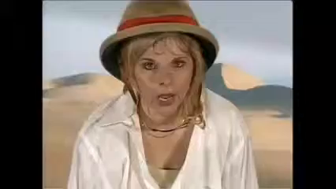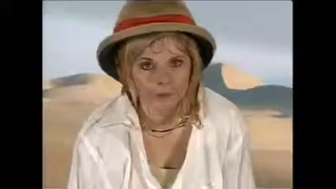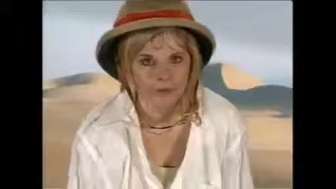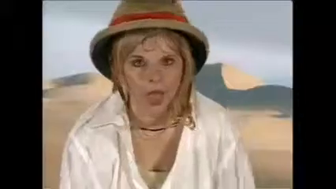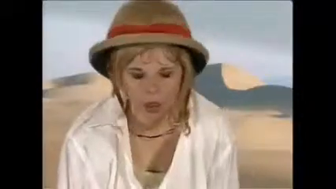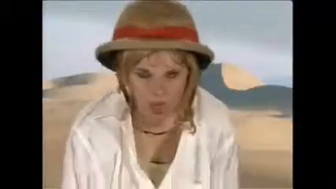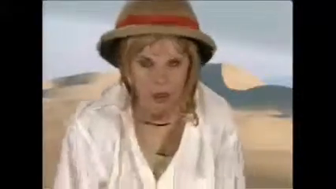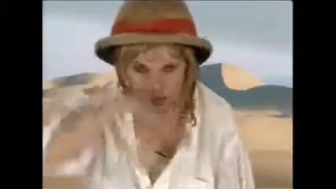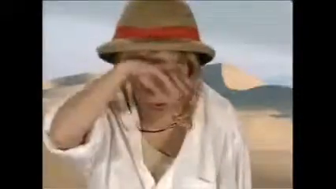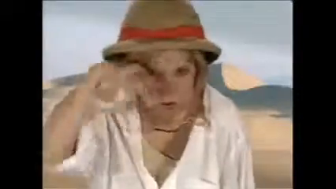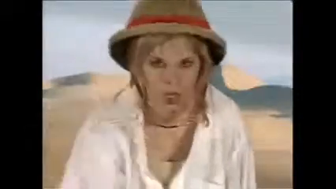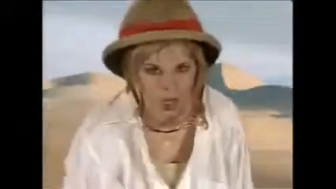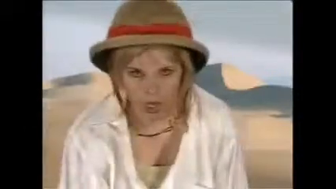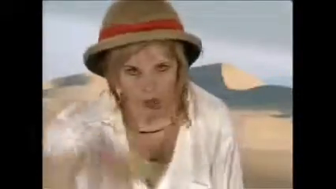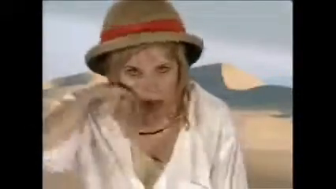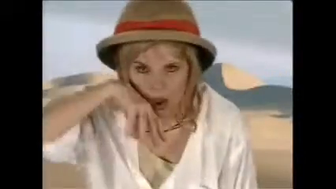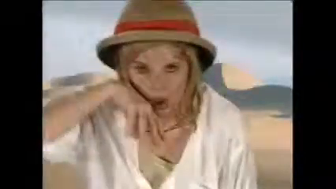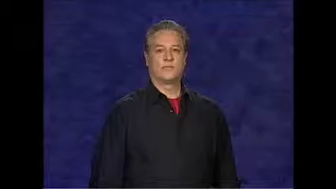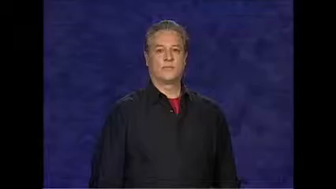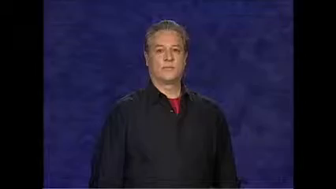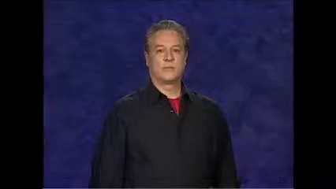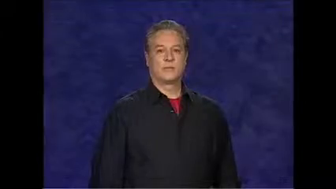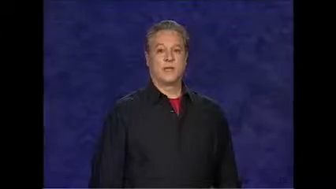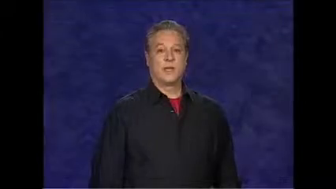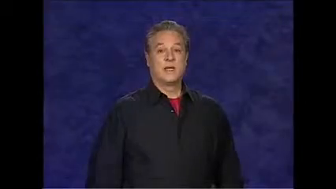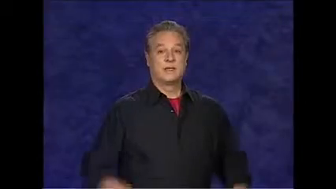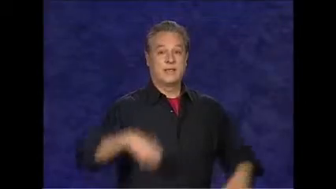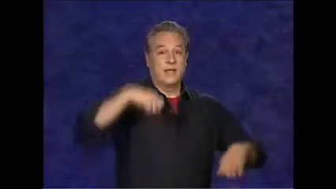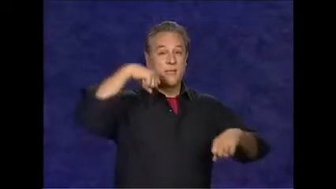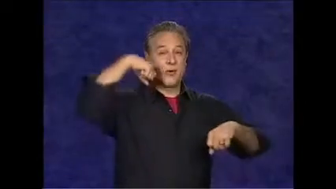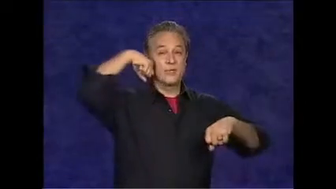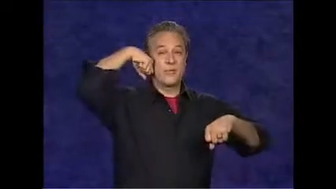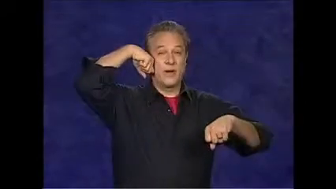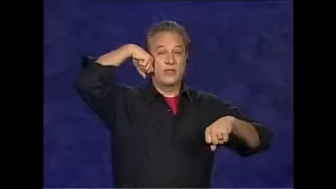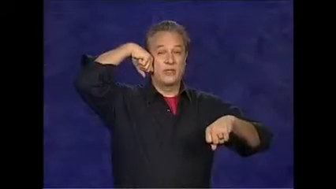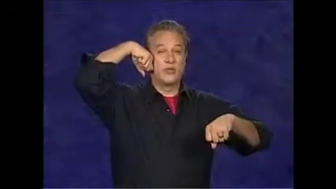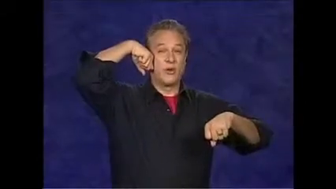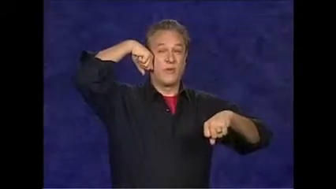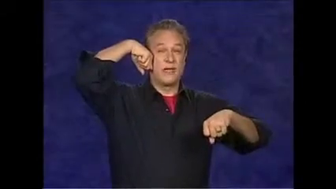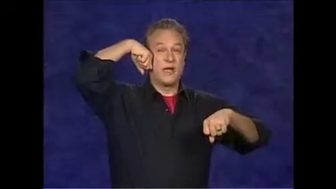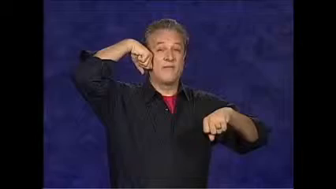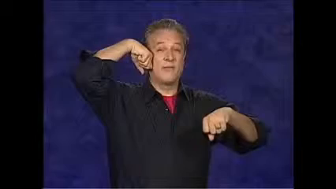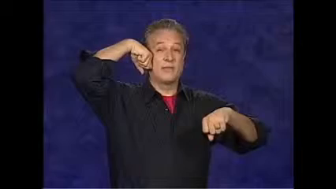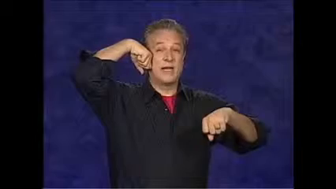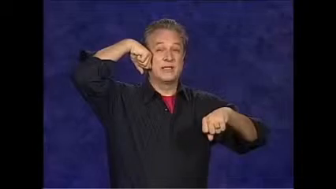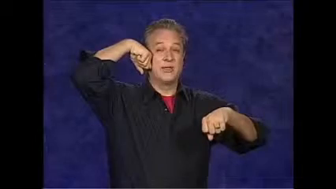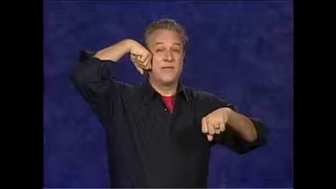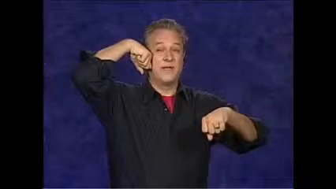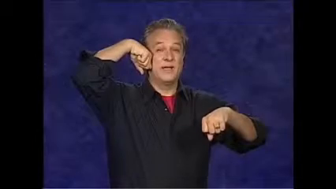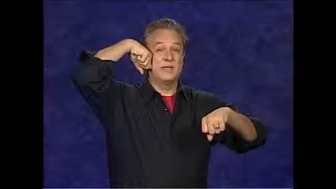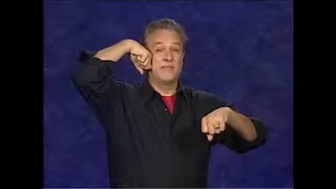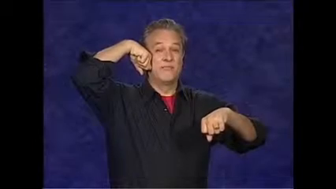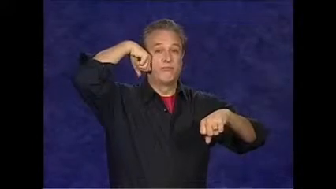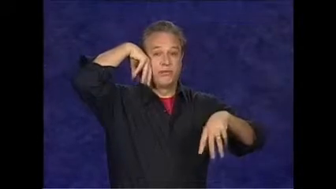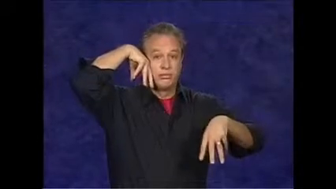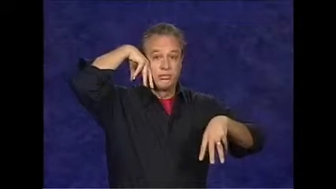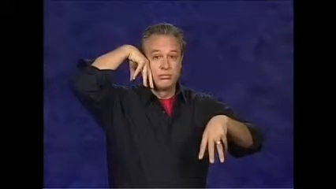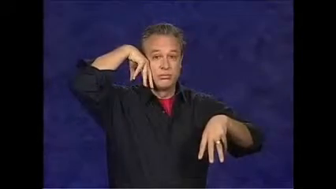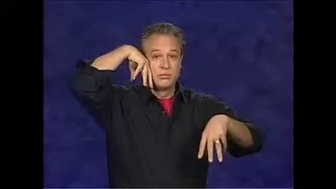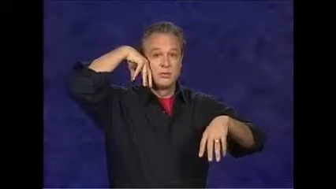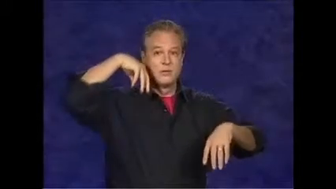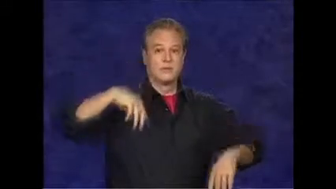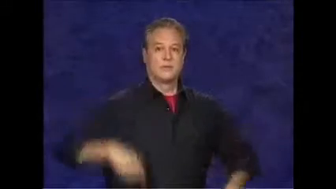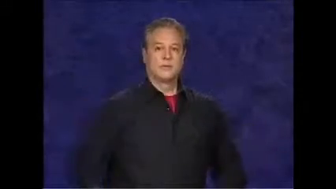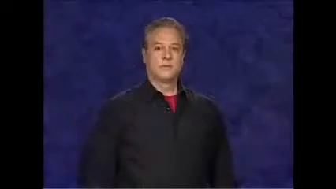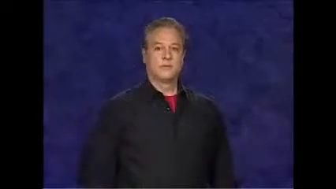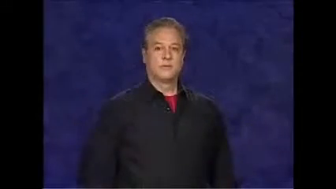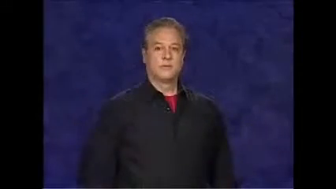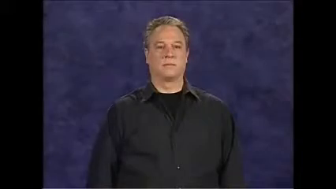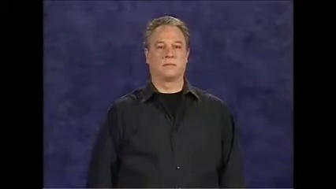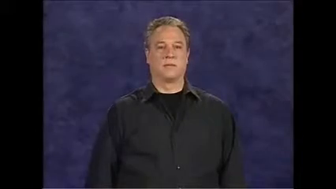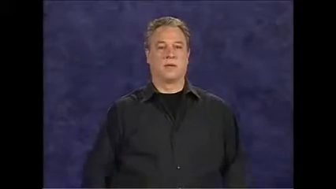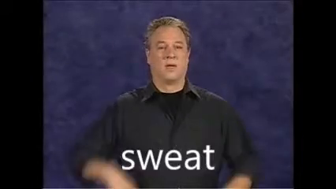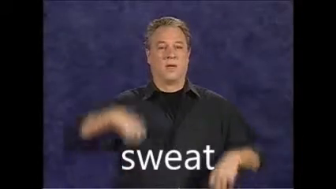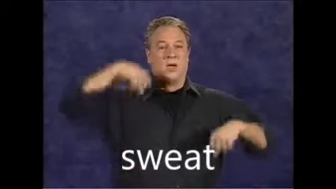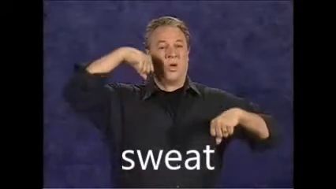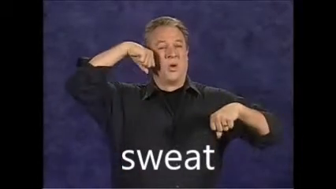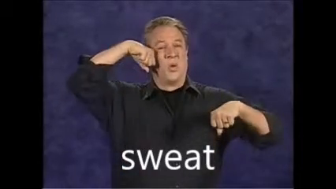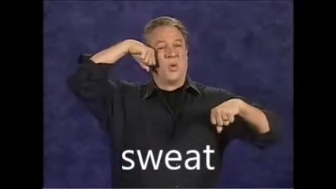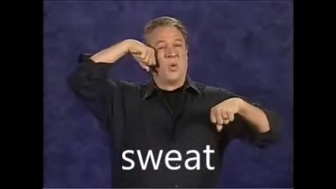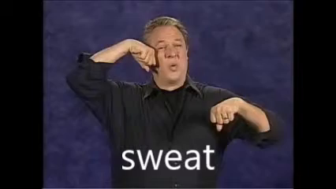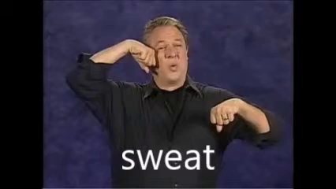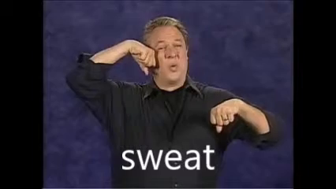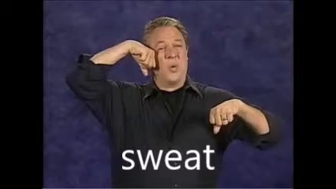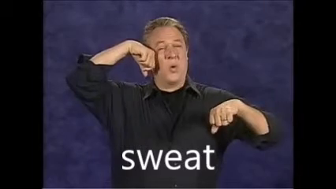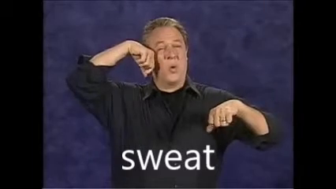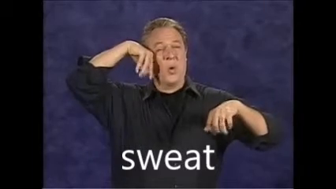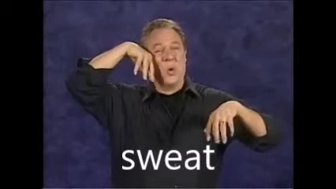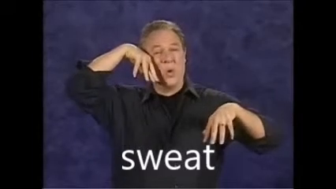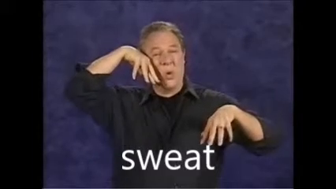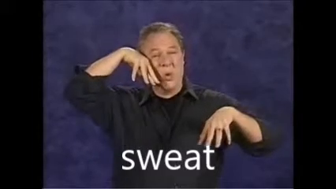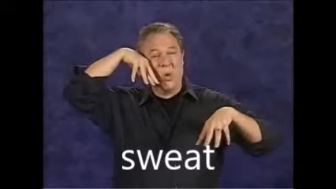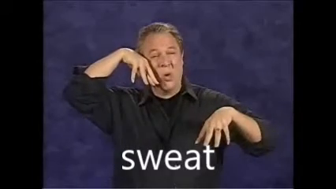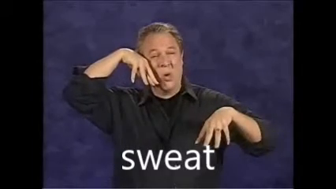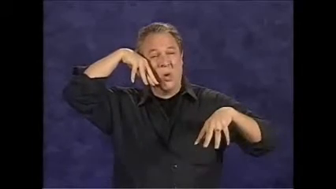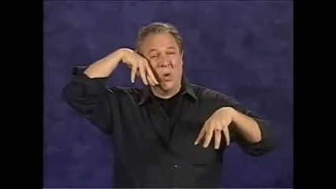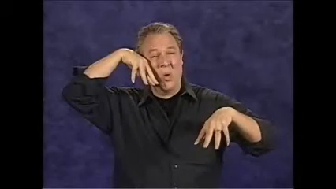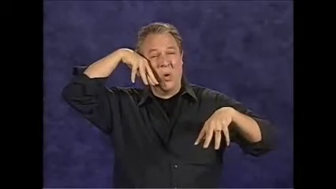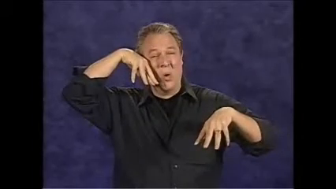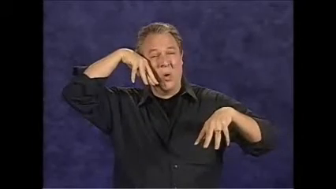Sweat